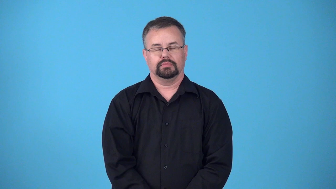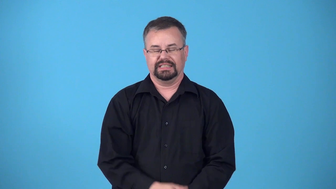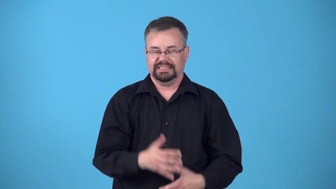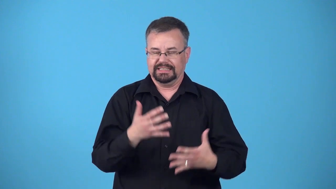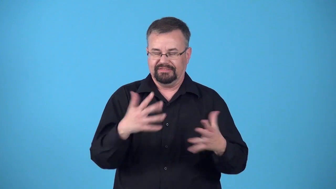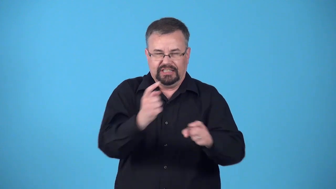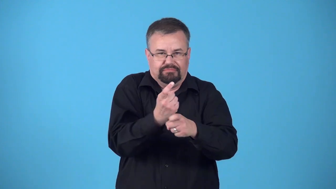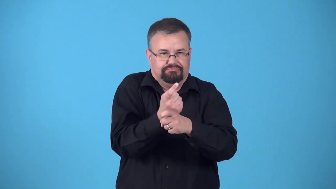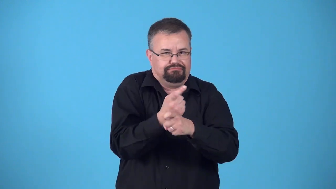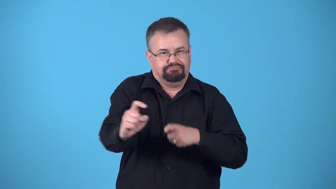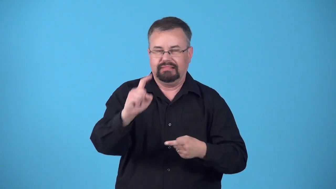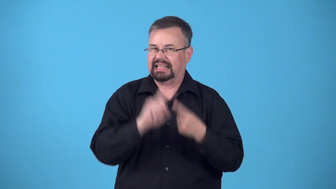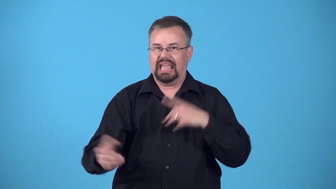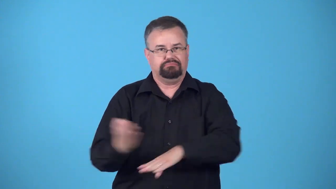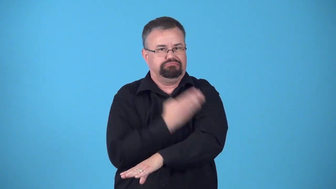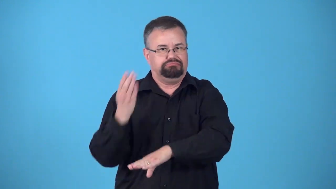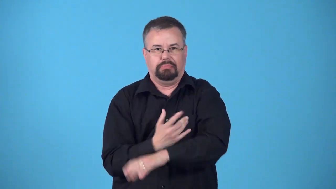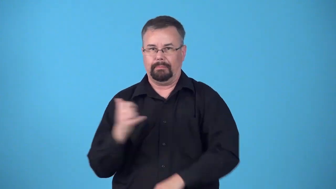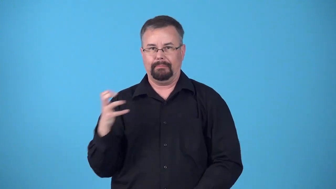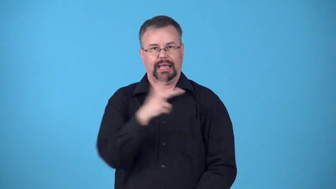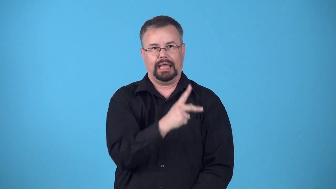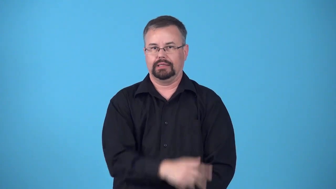poison the well